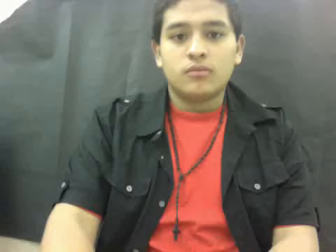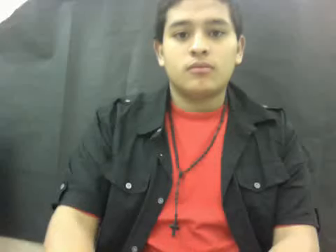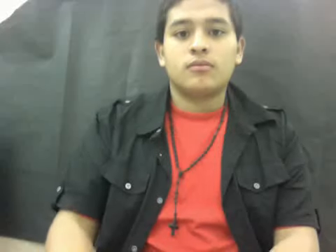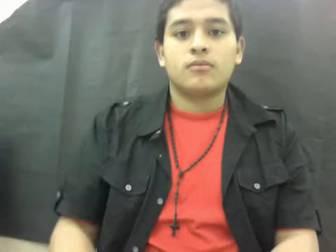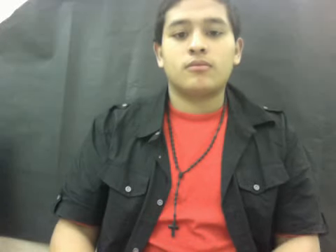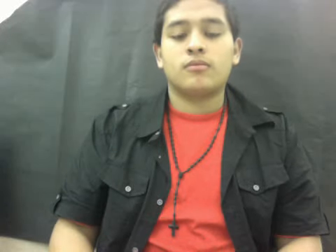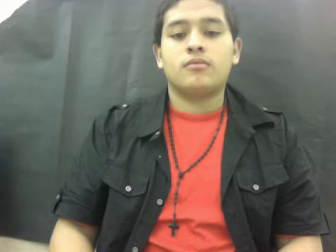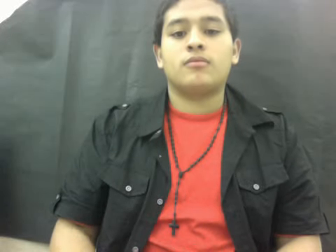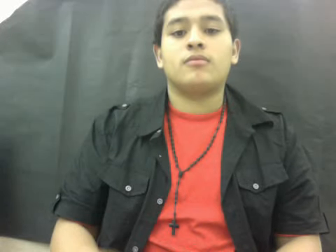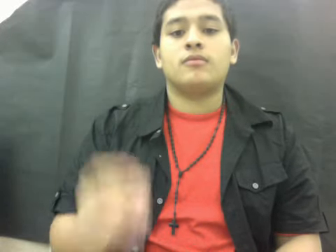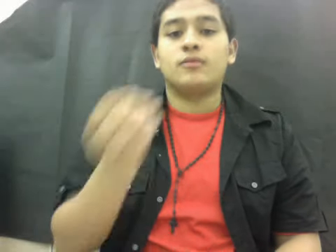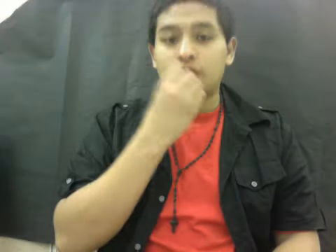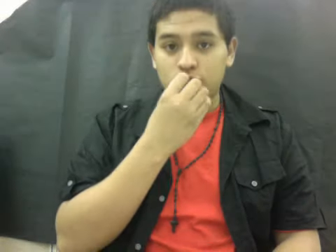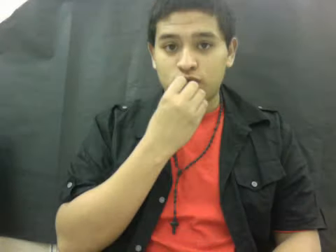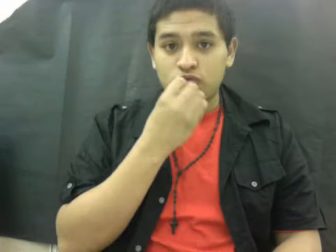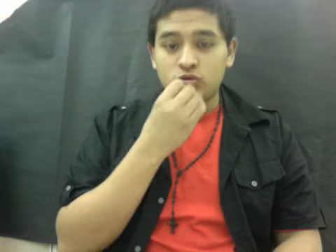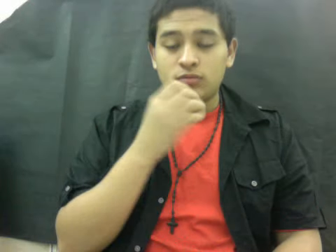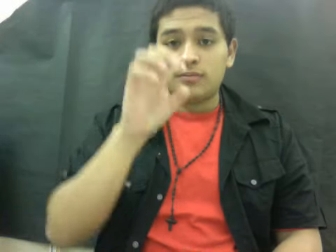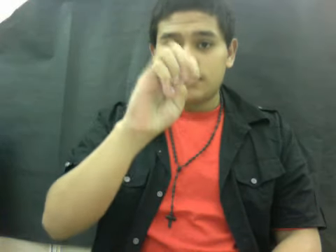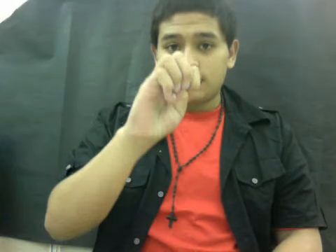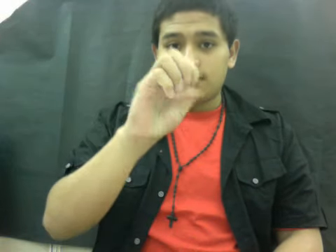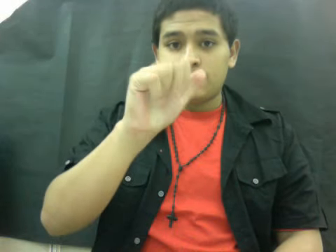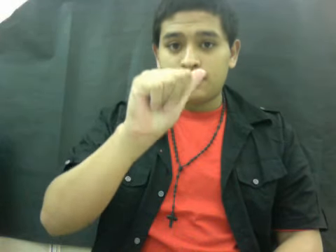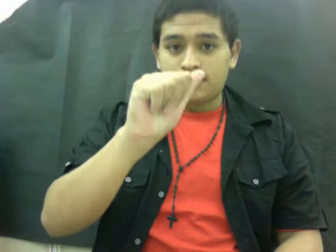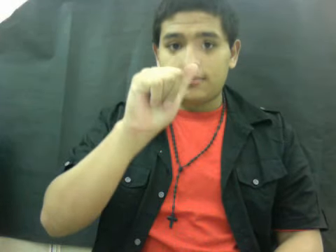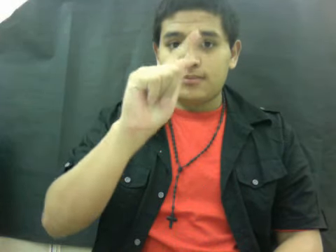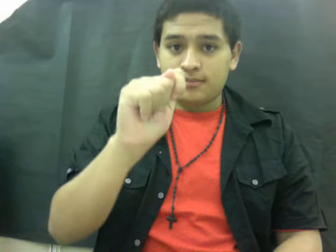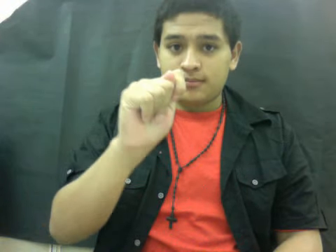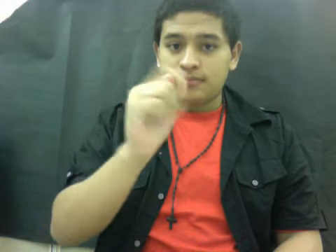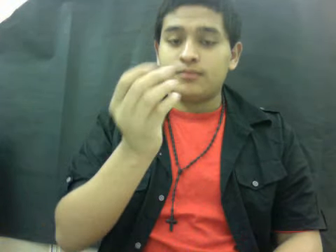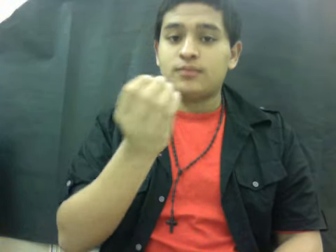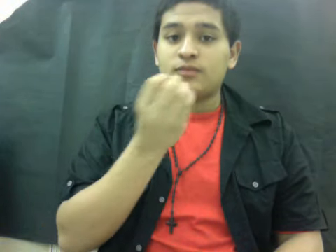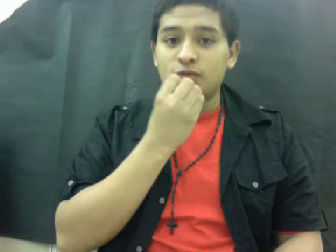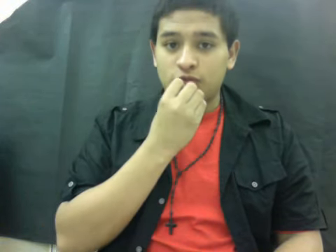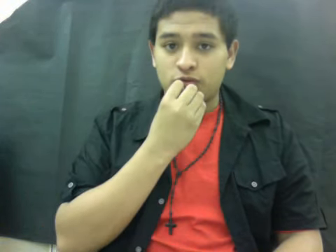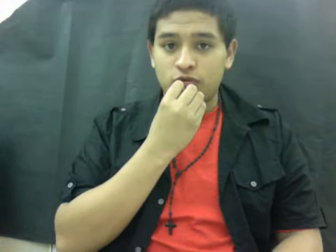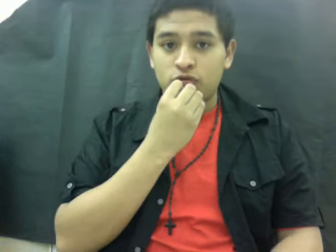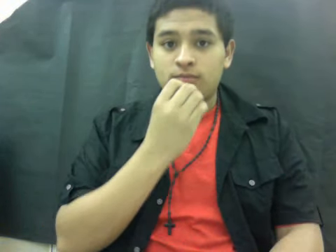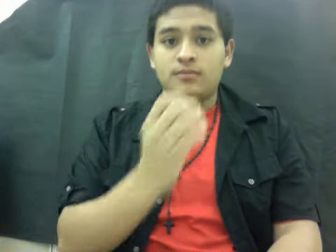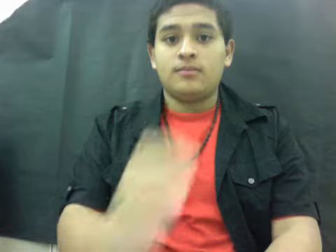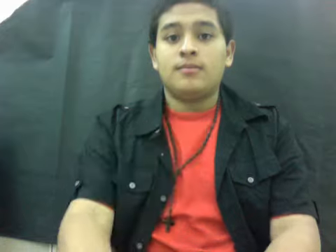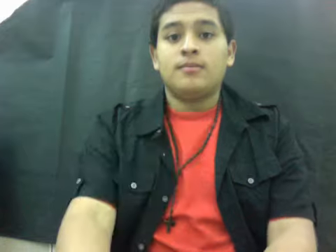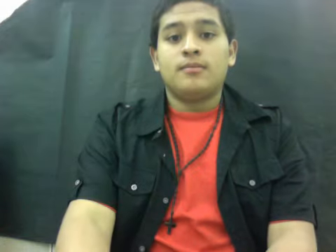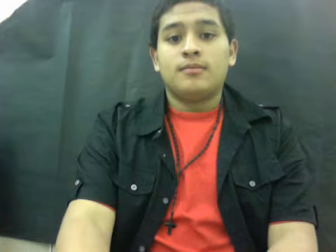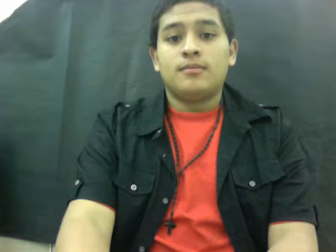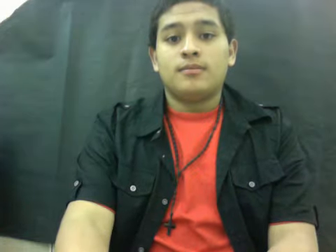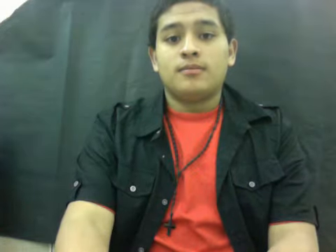Eat